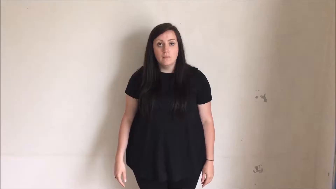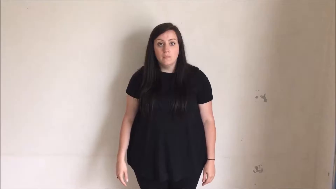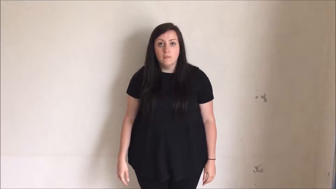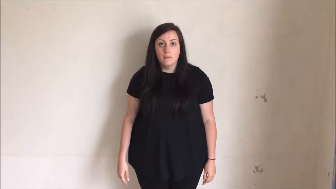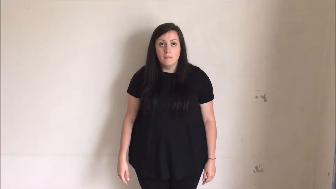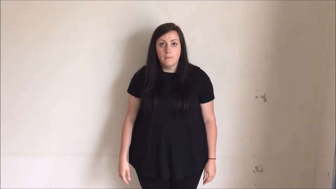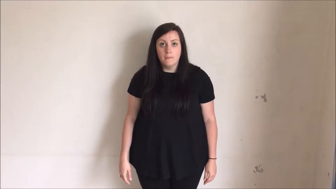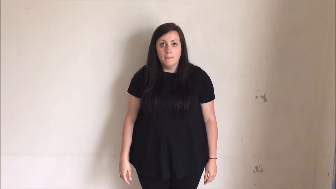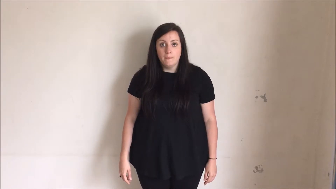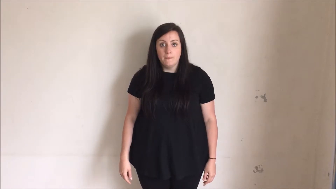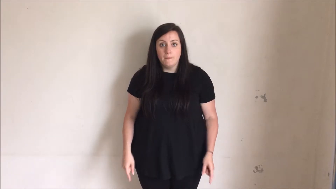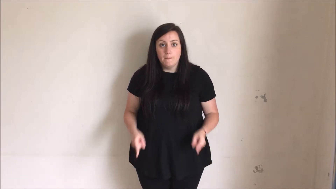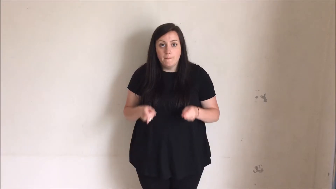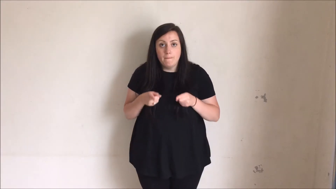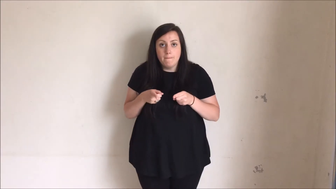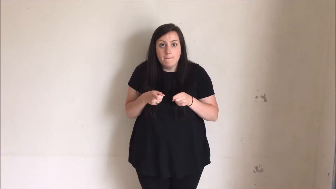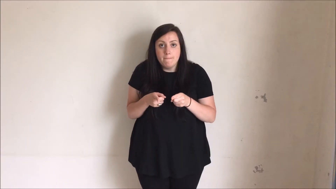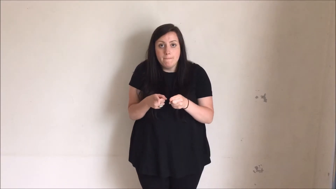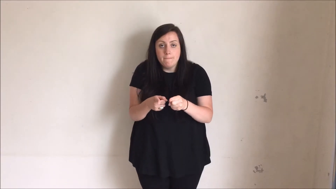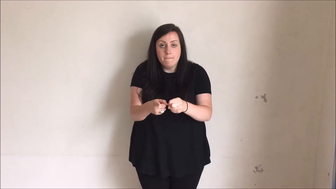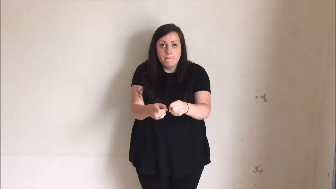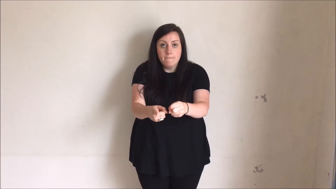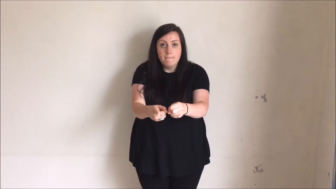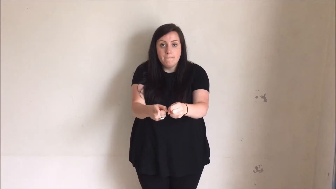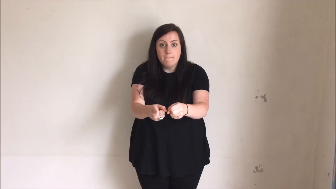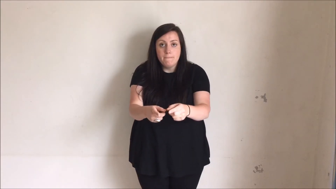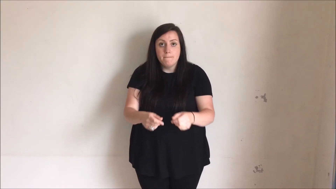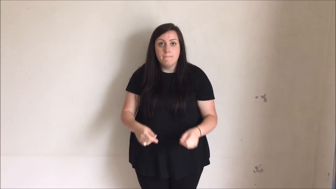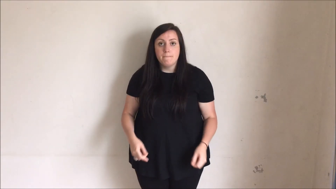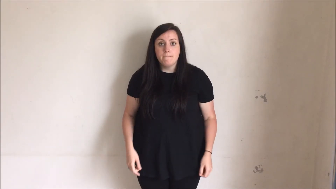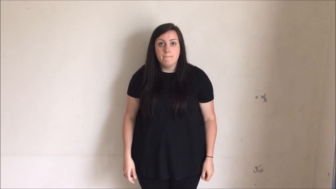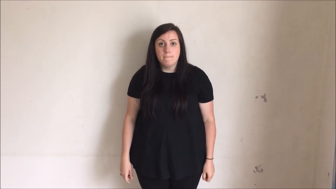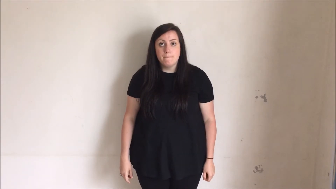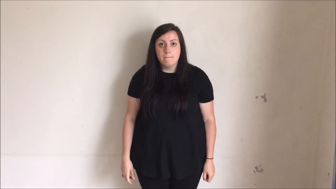narrow